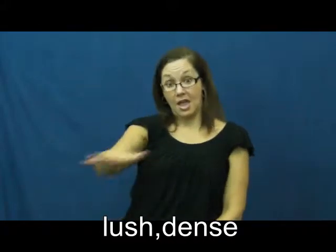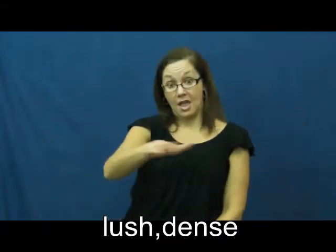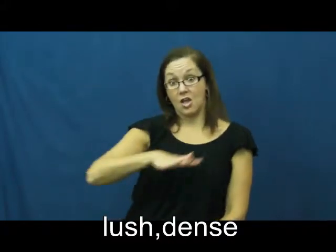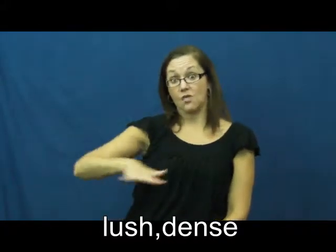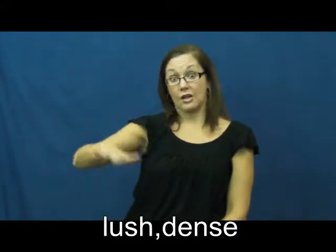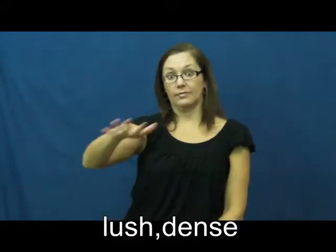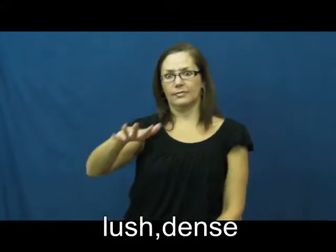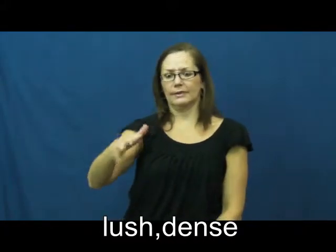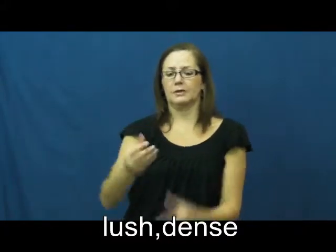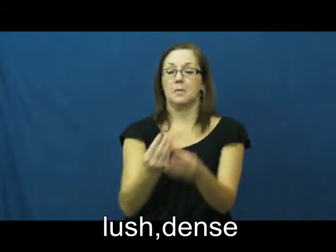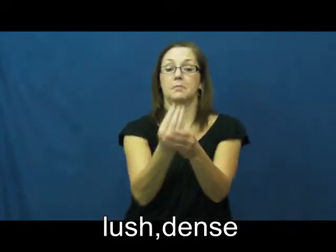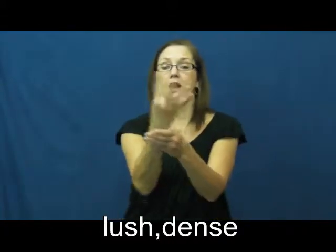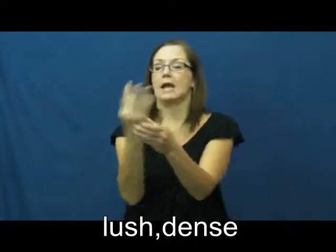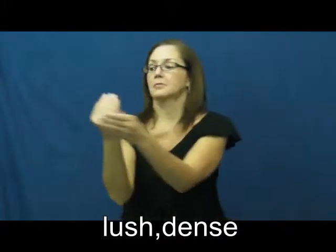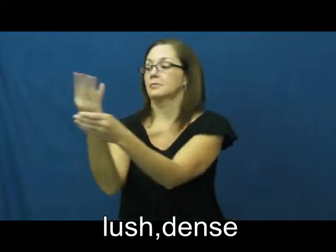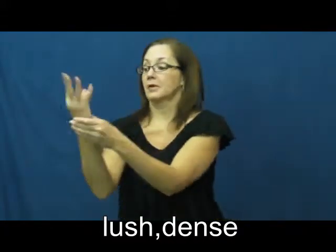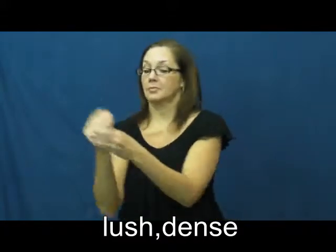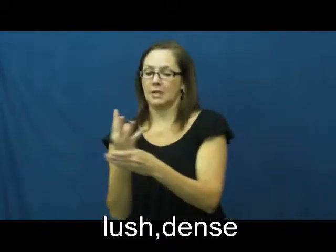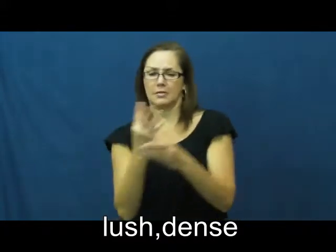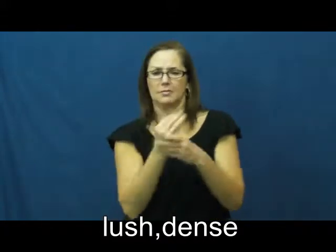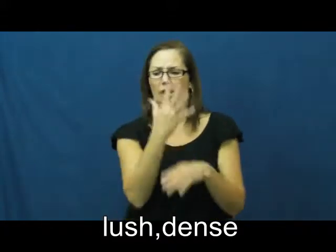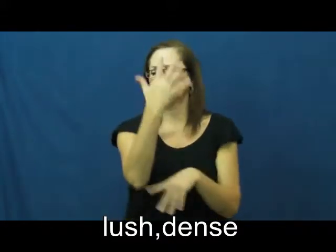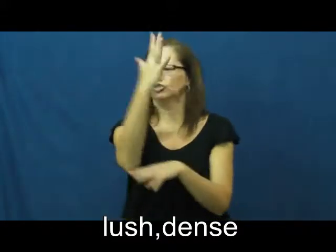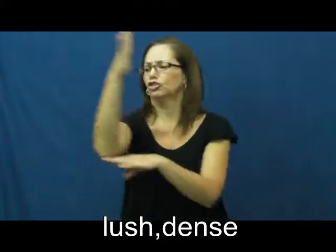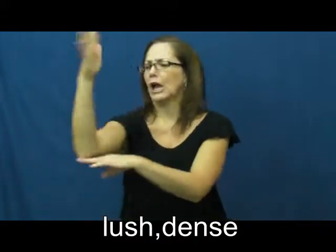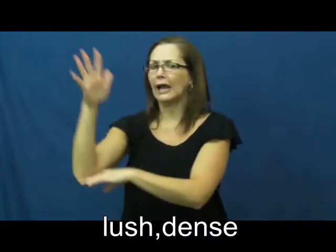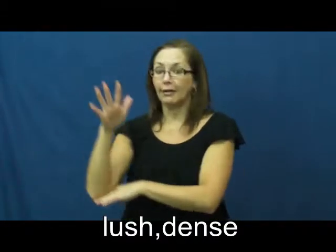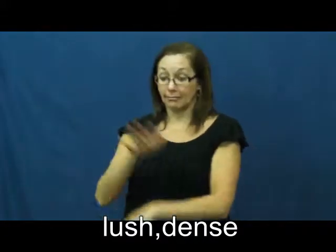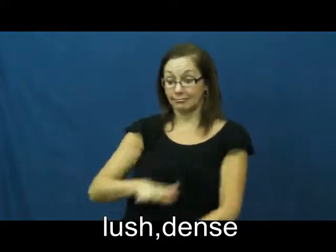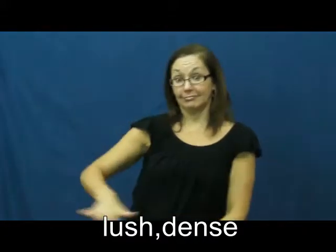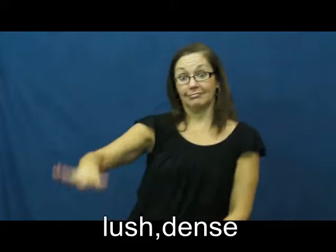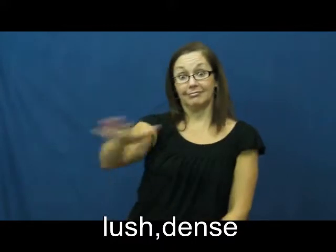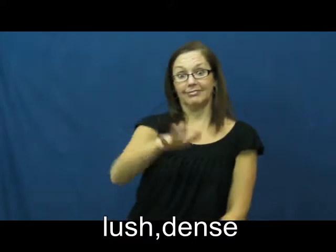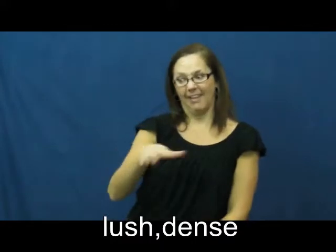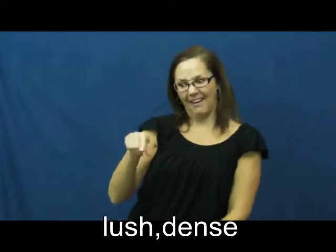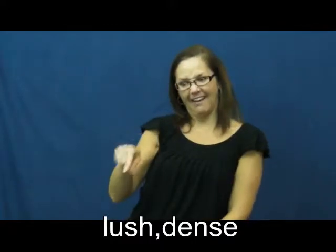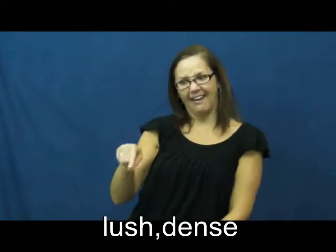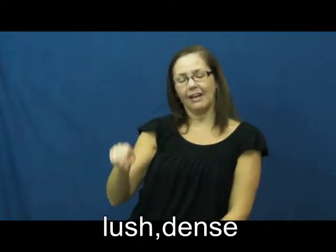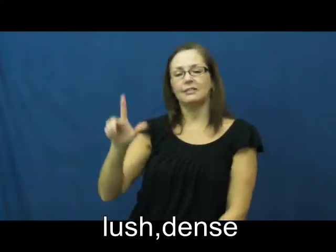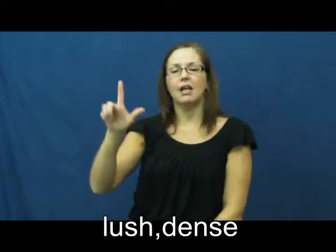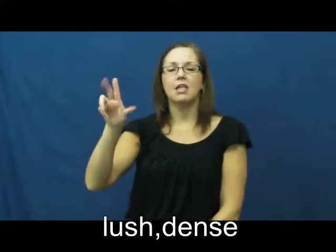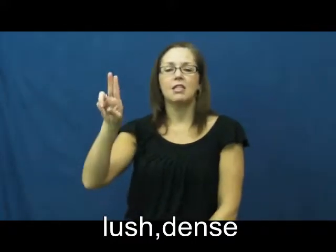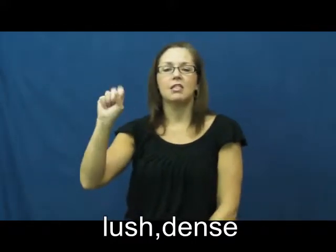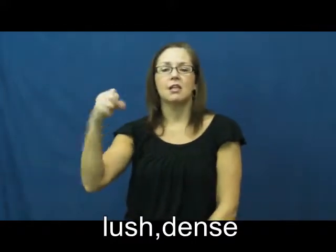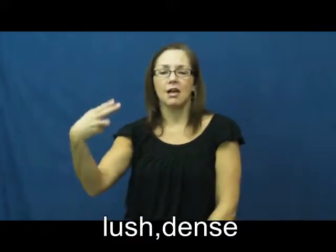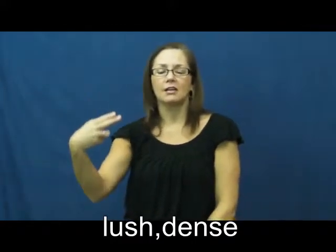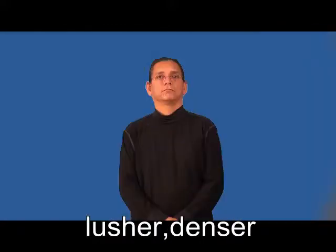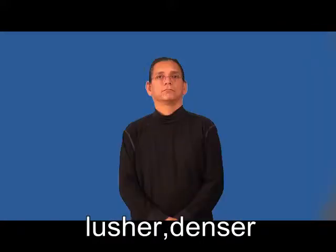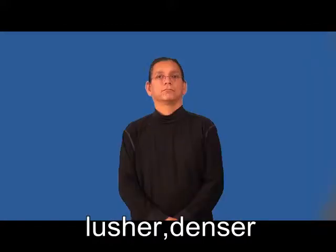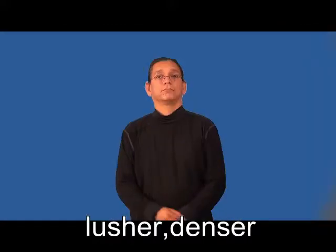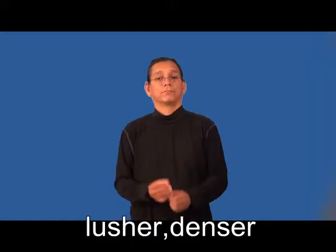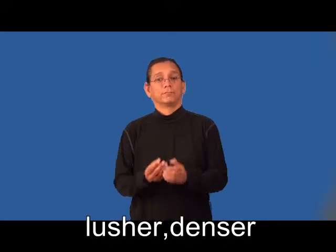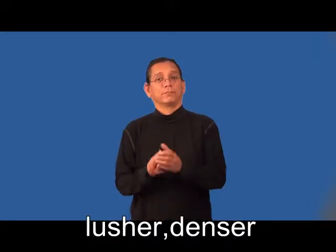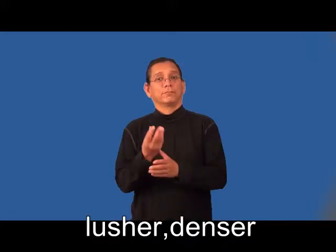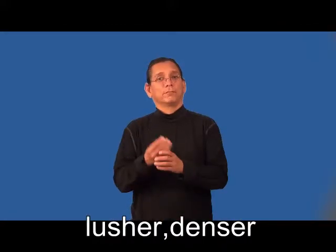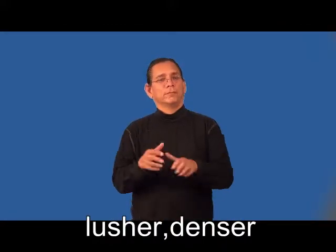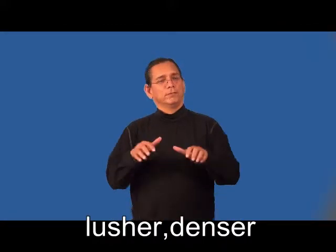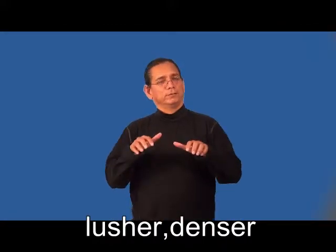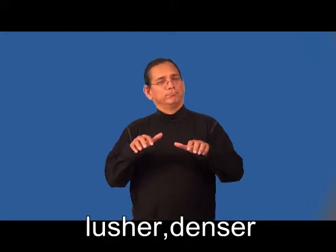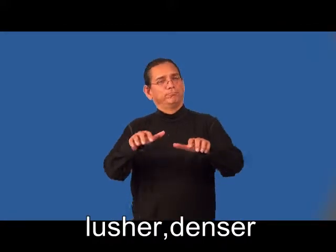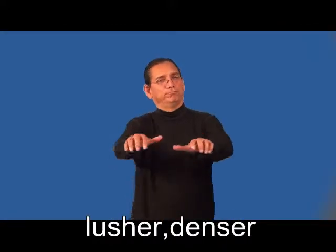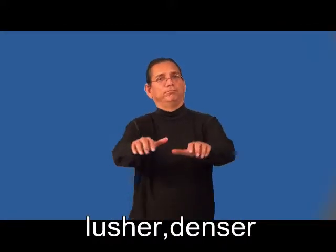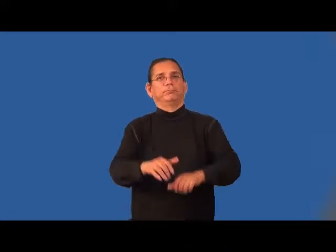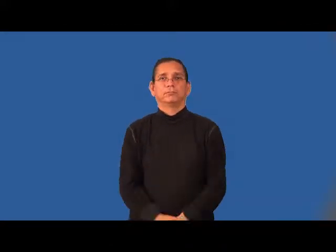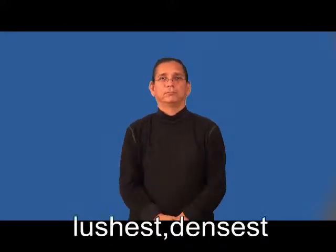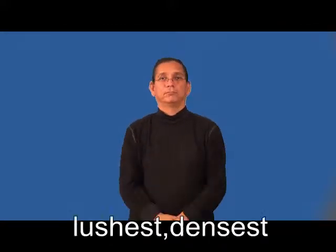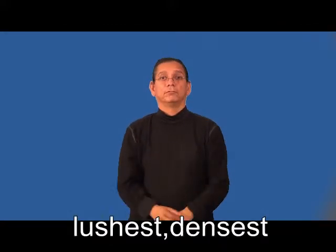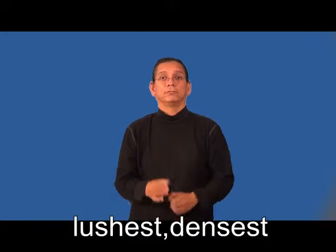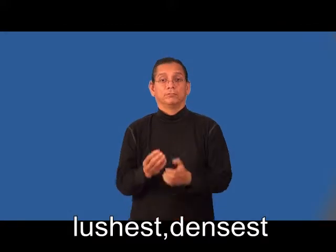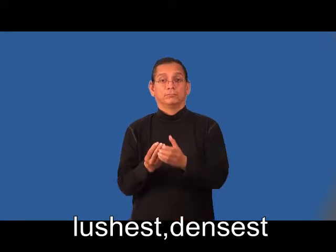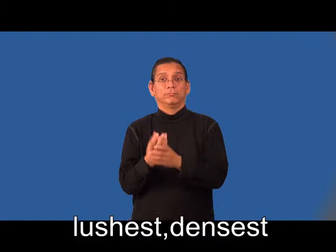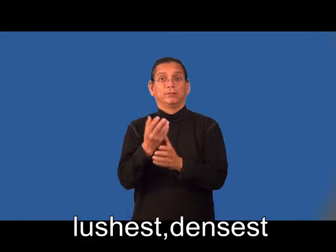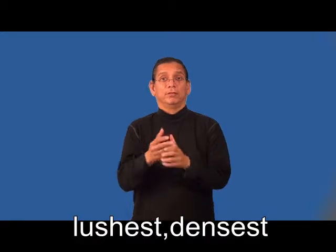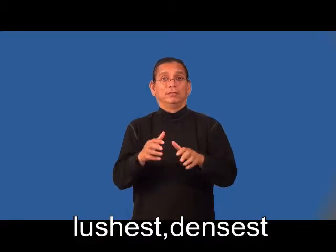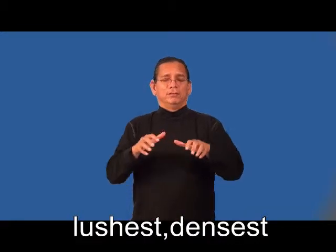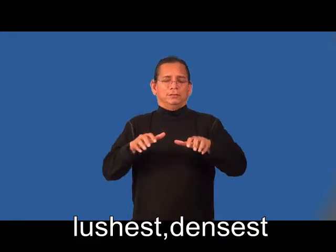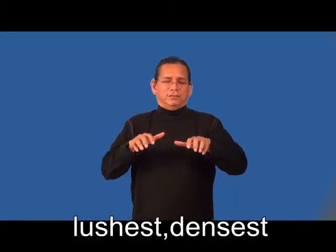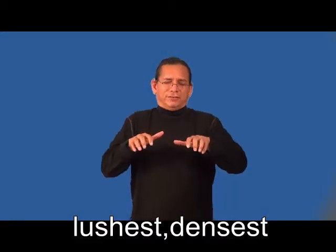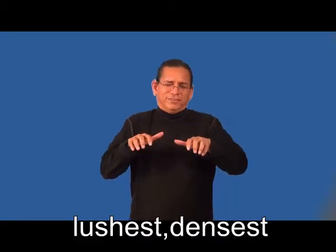lusher,denser,lushest,densest